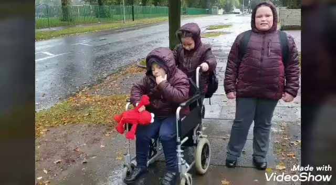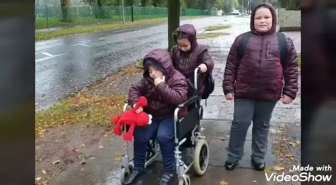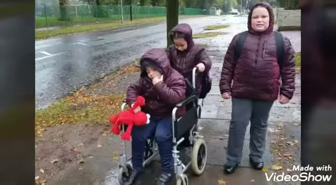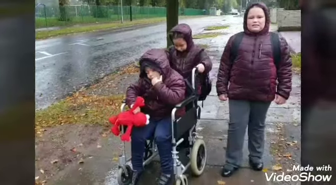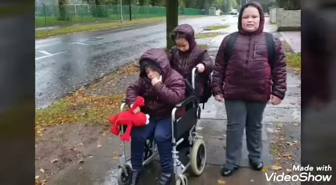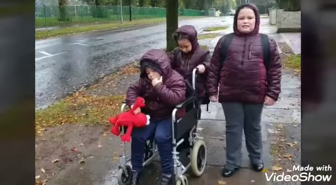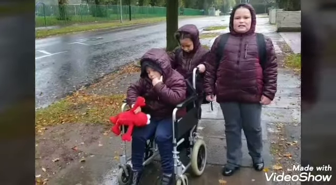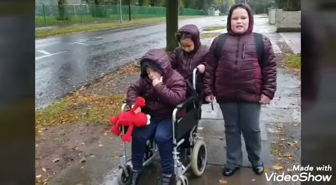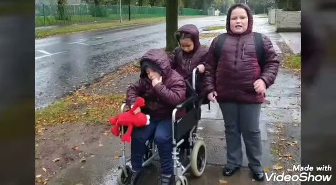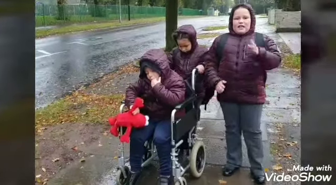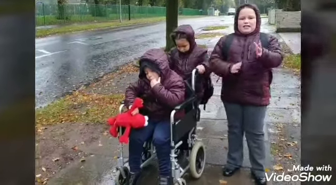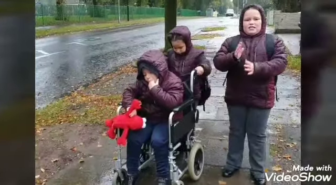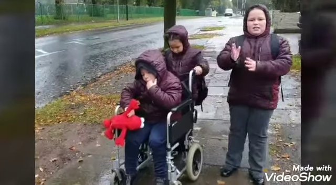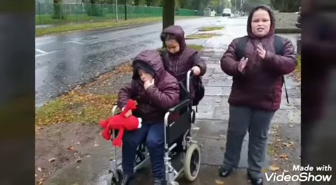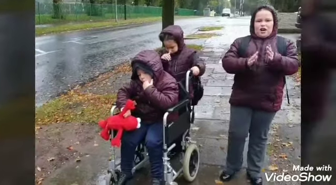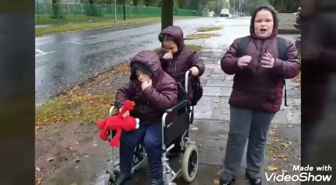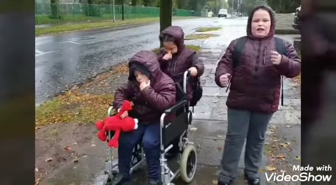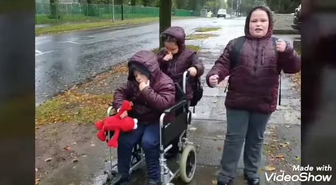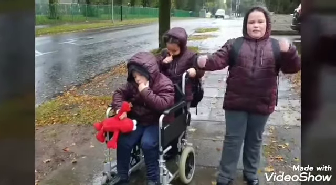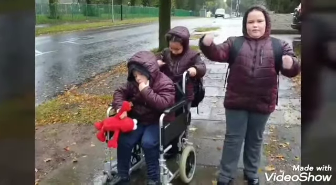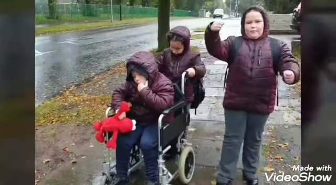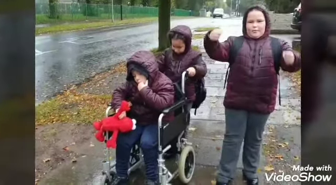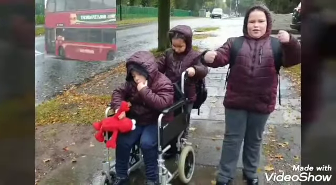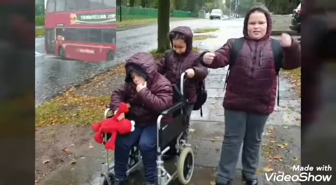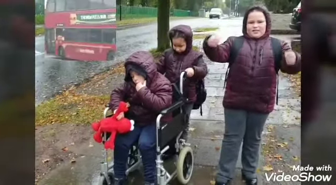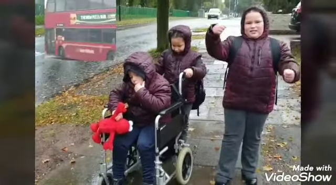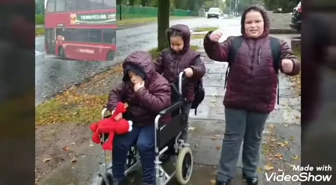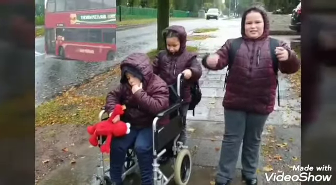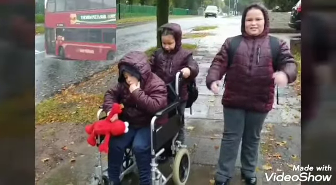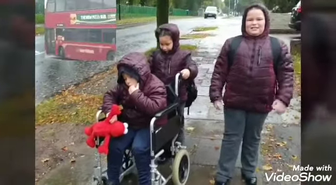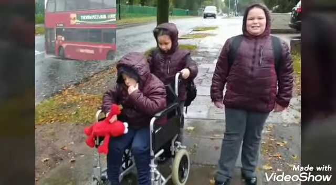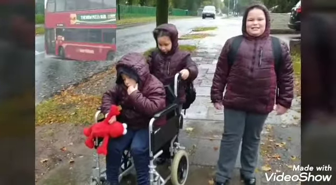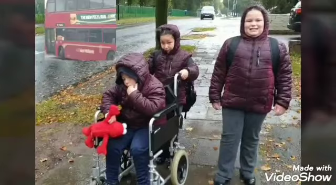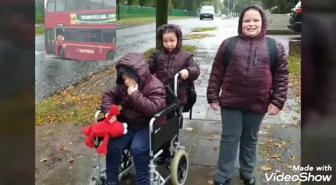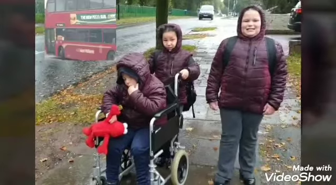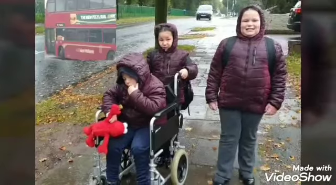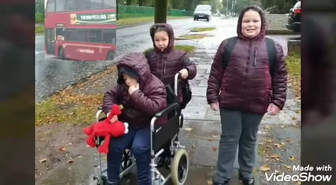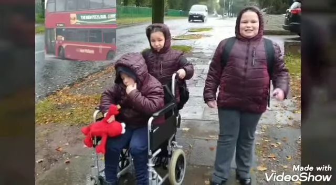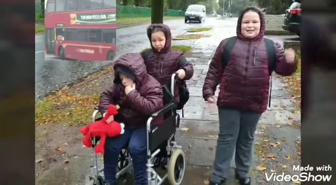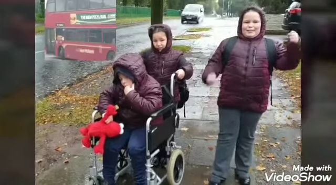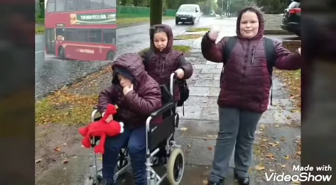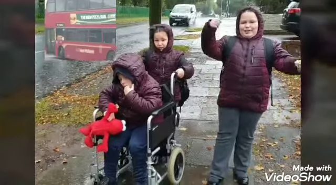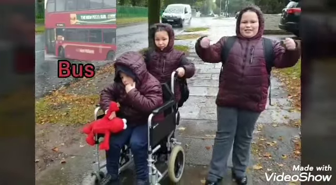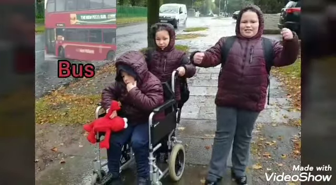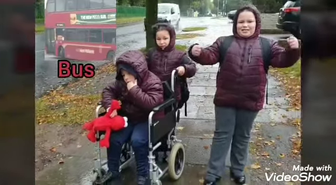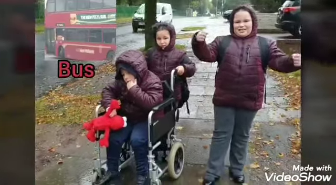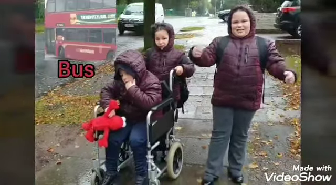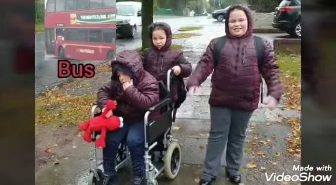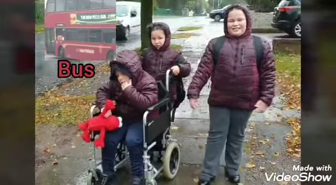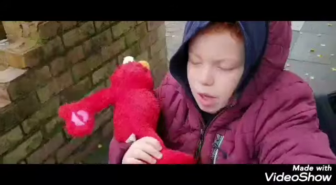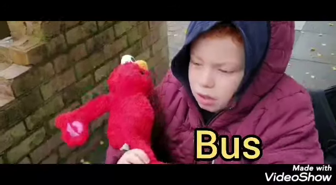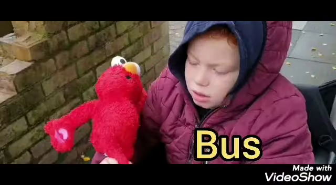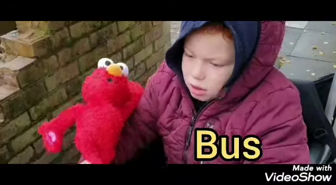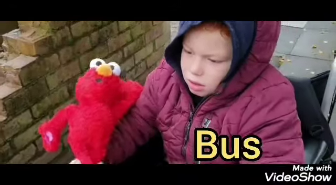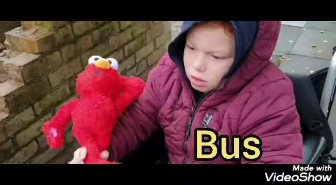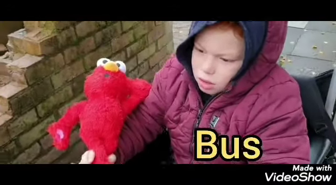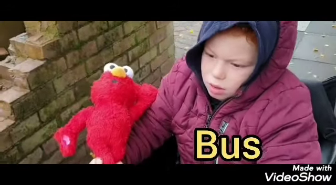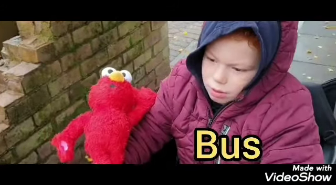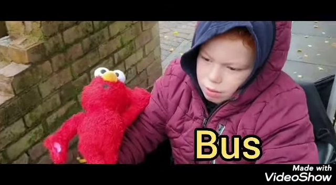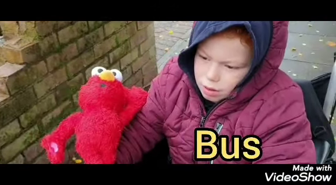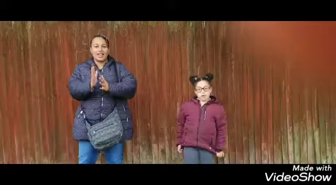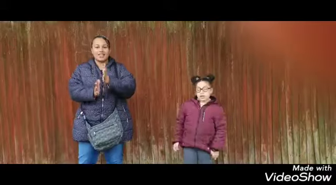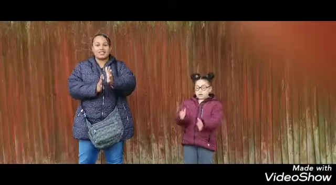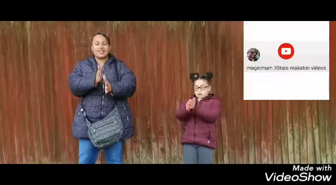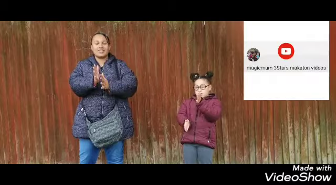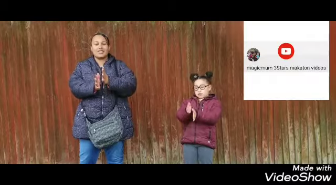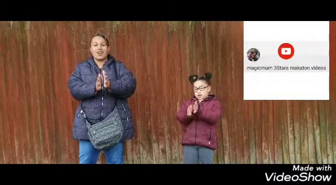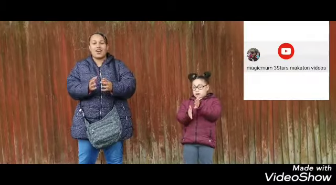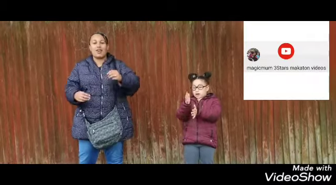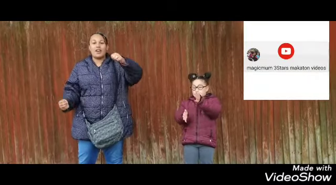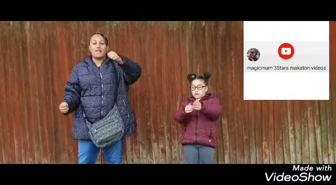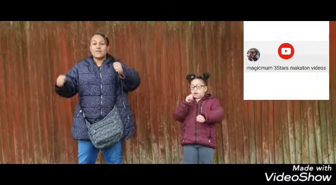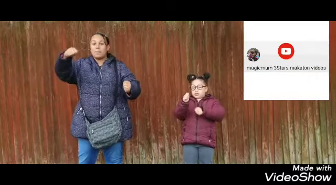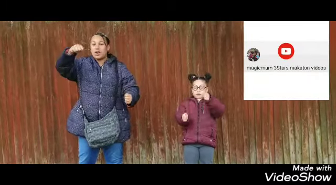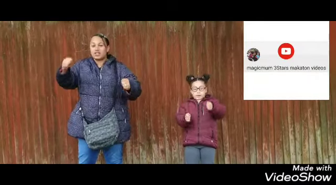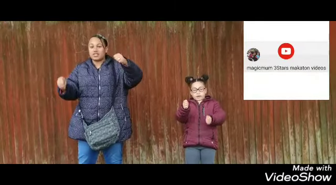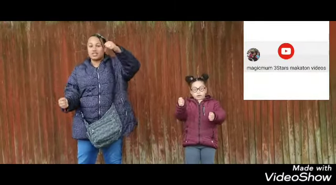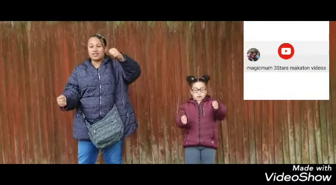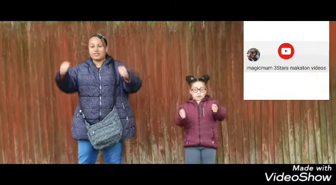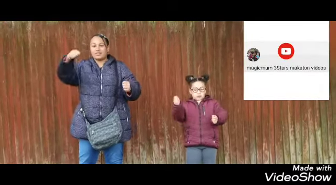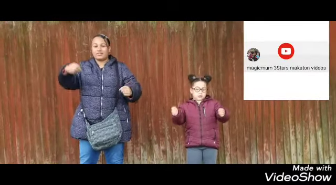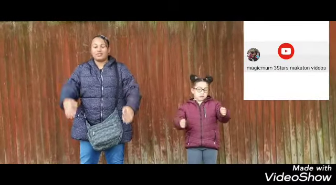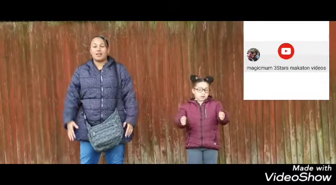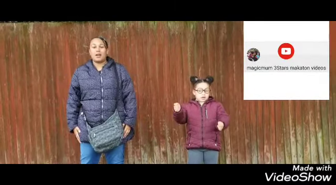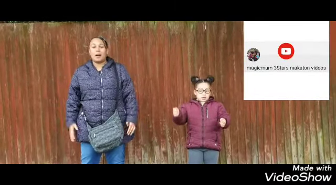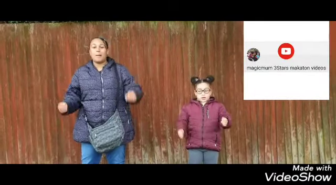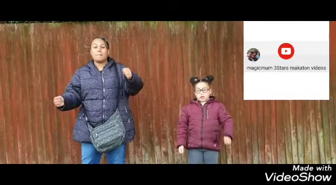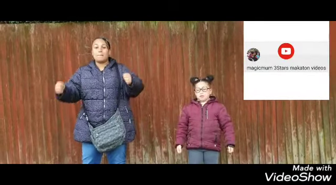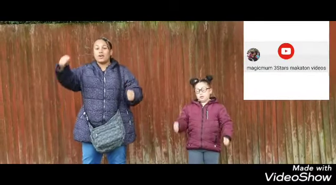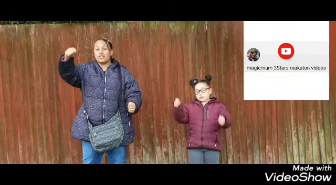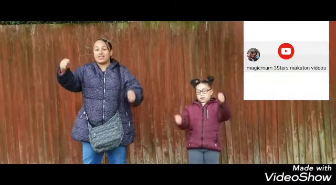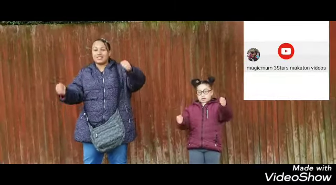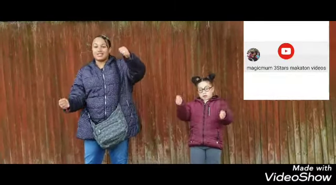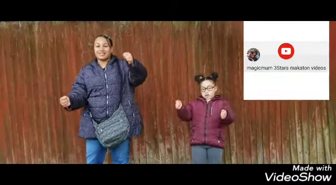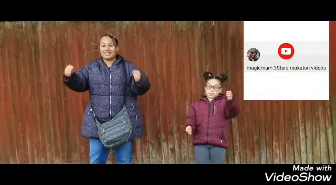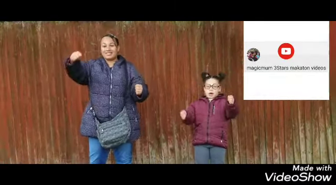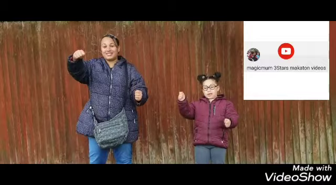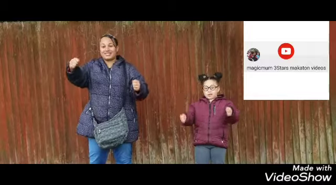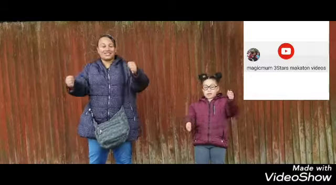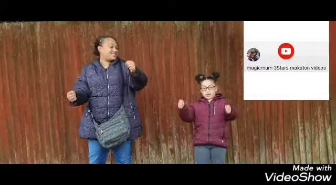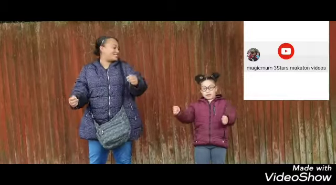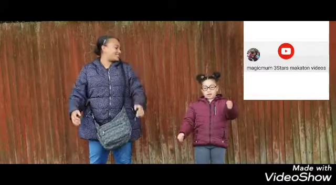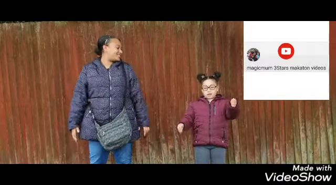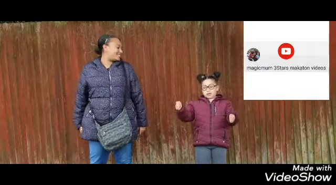BUS